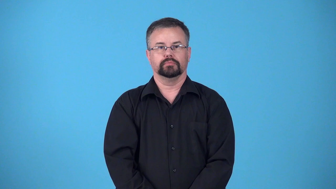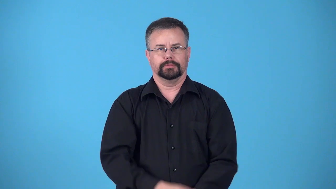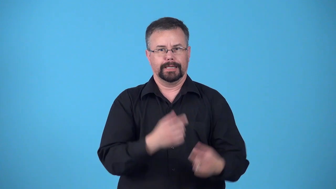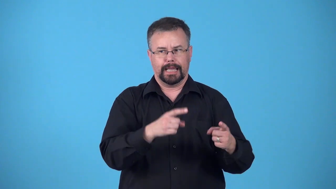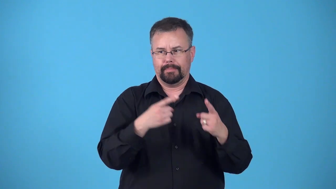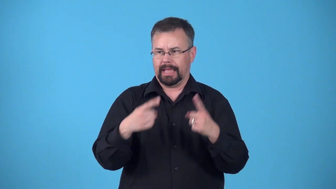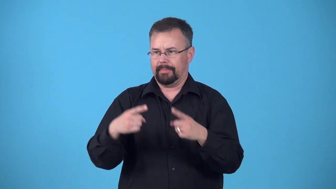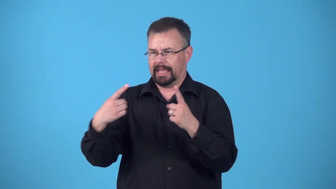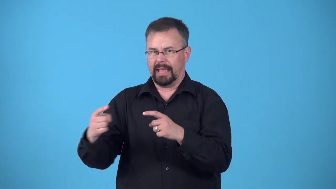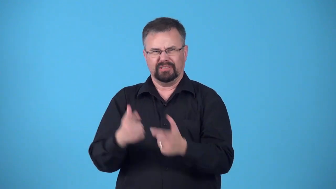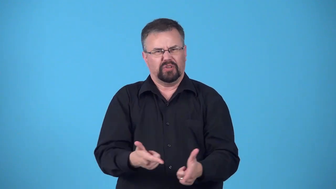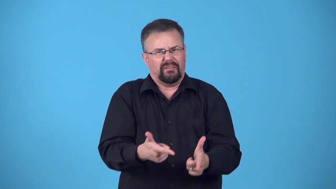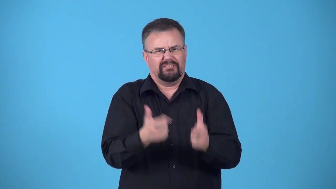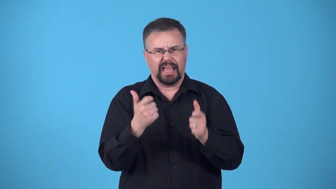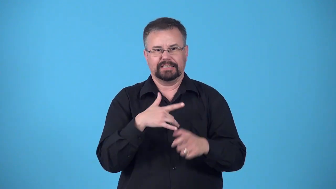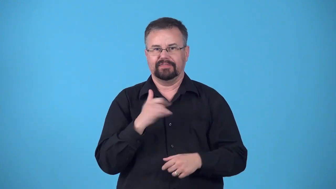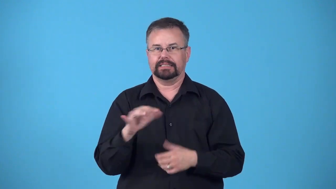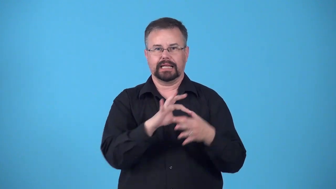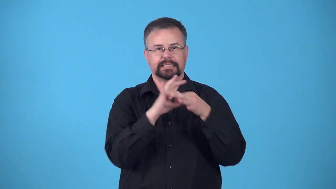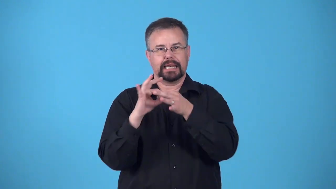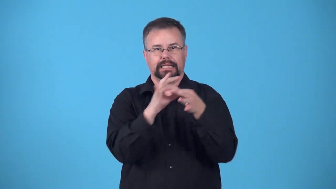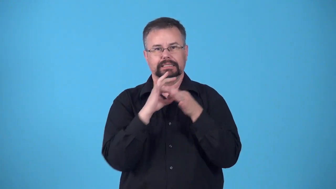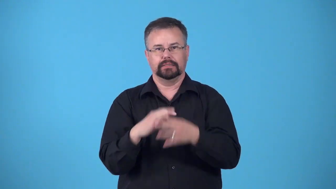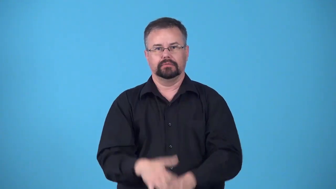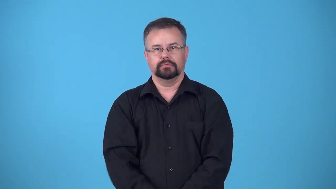thick and fast